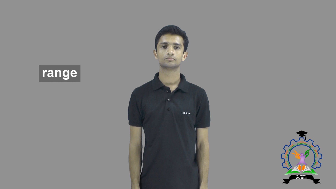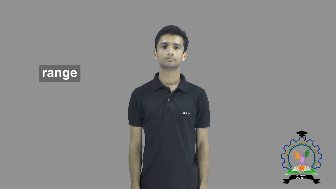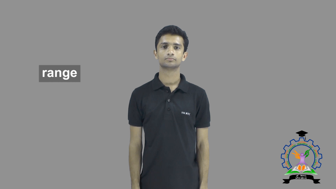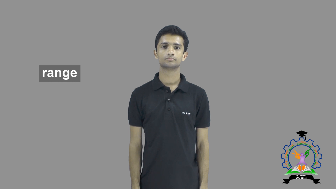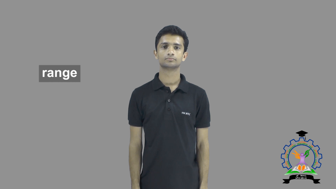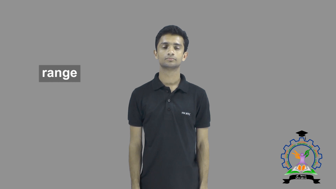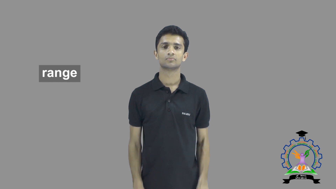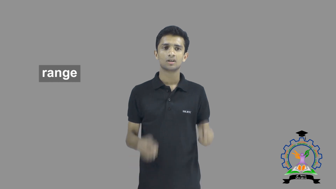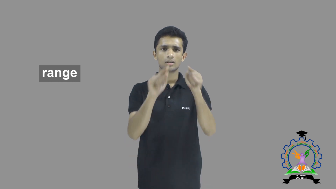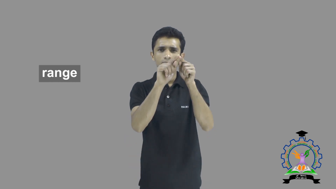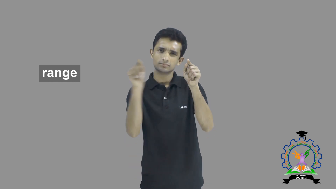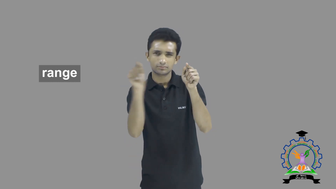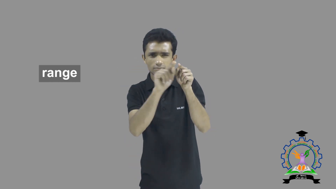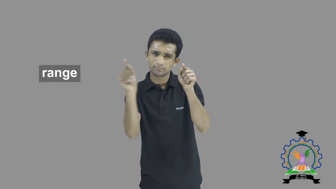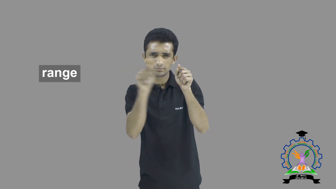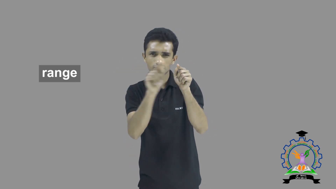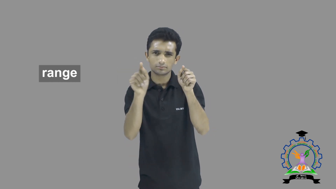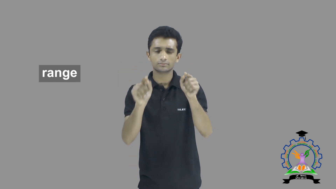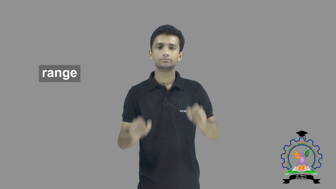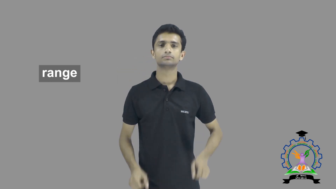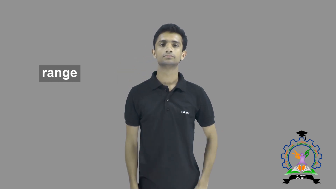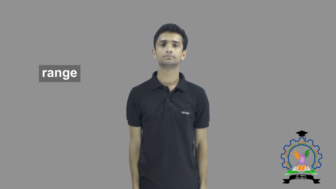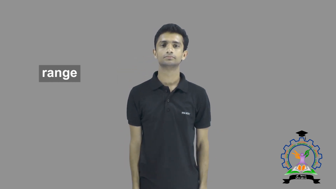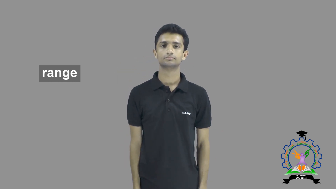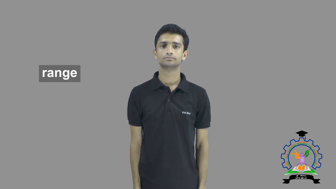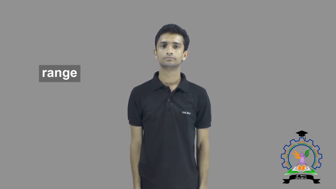range